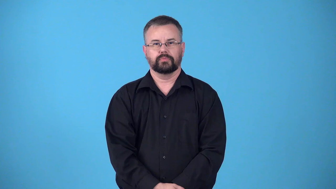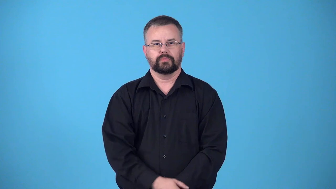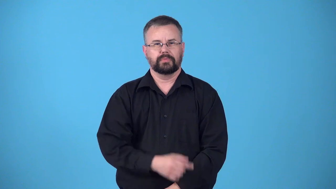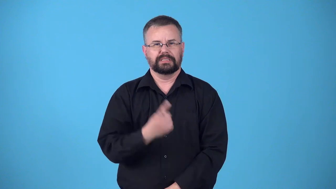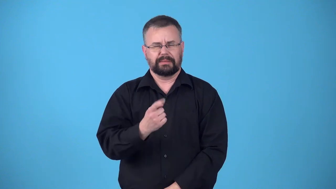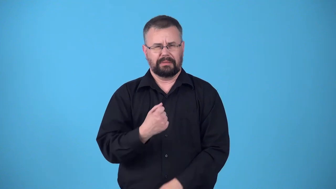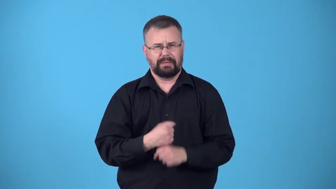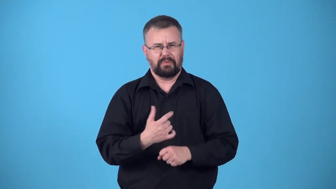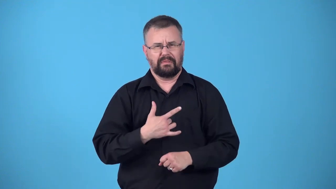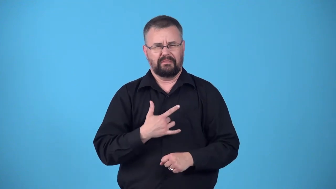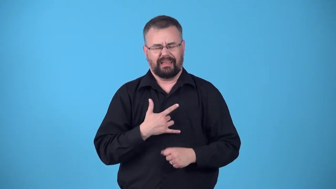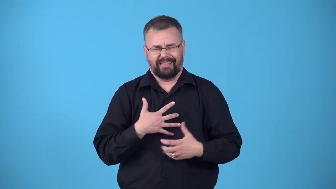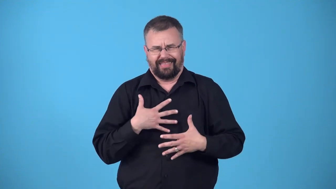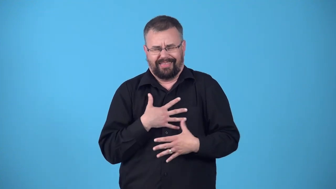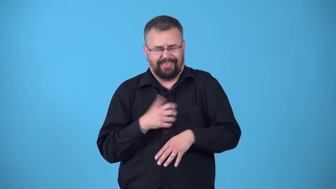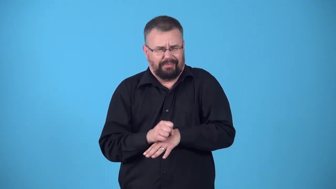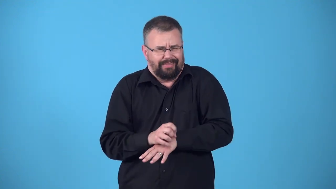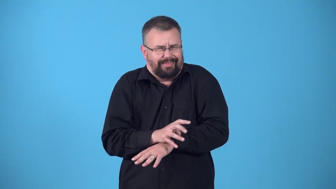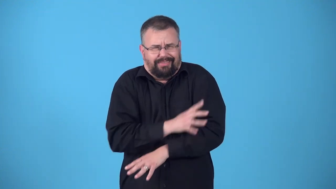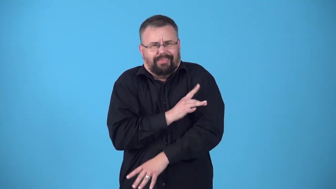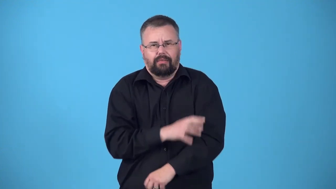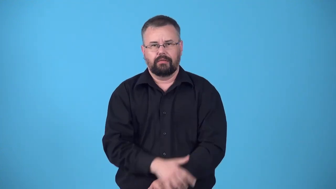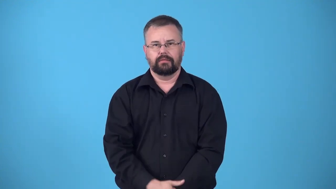curdle your blood